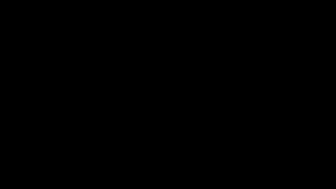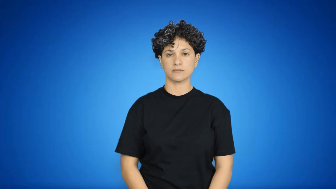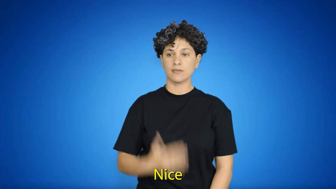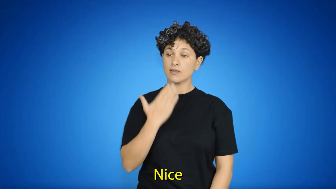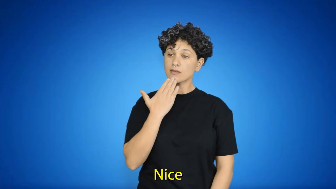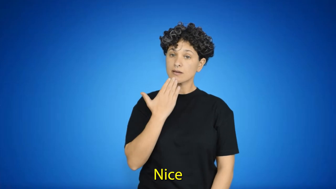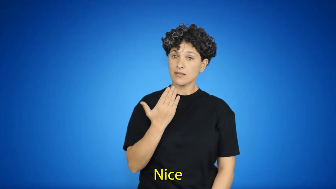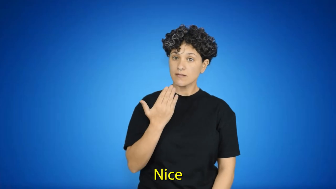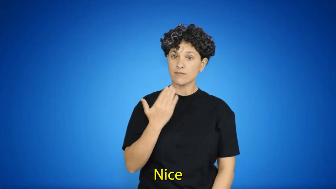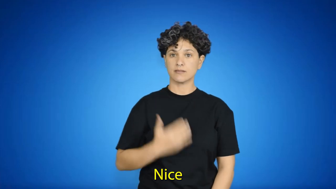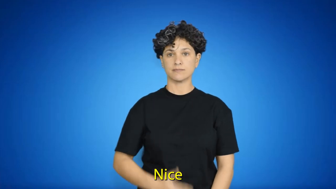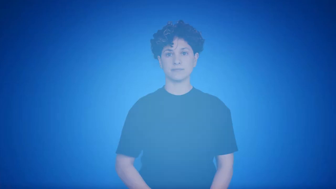Nice